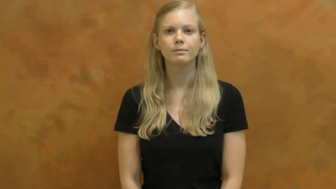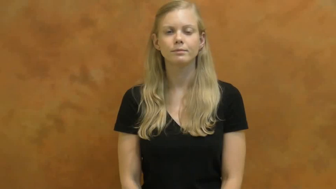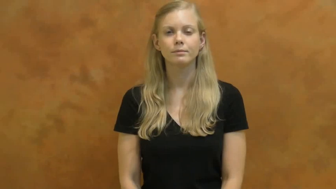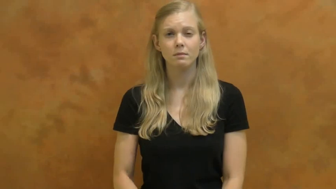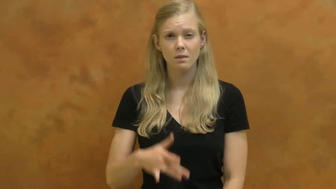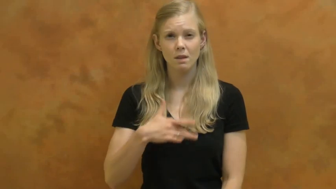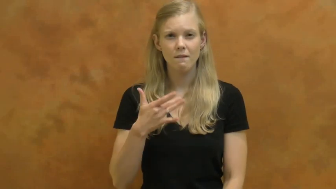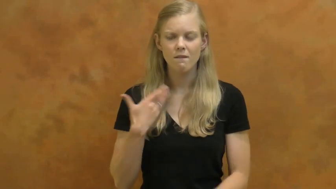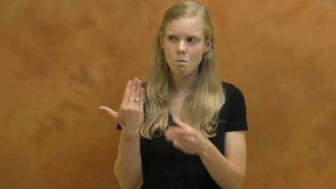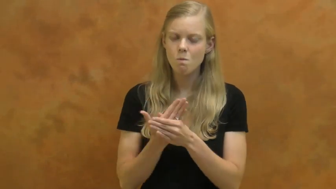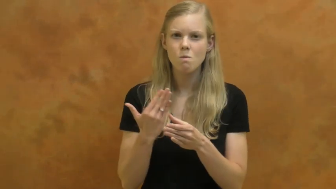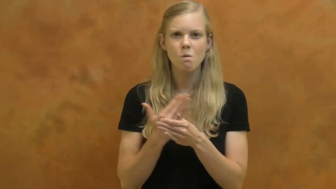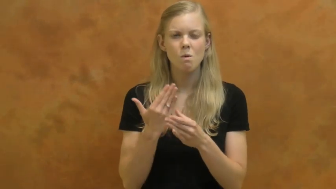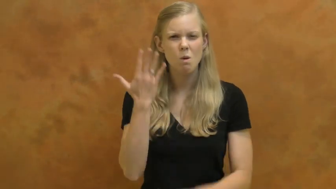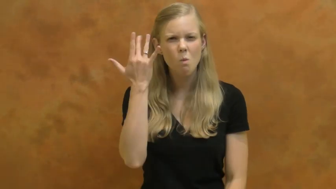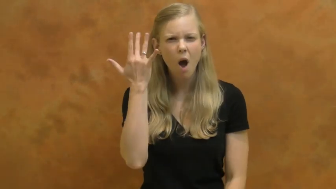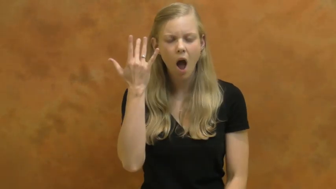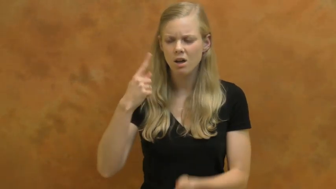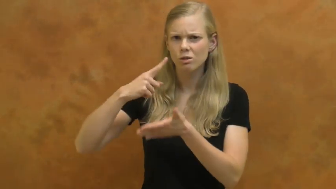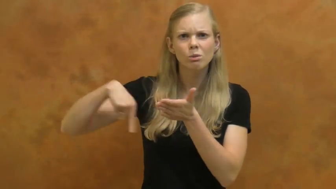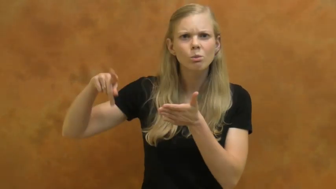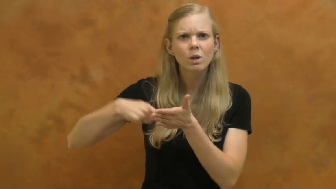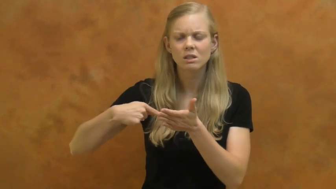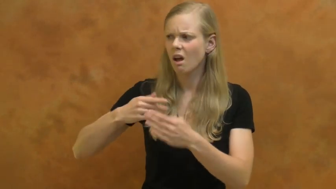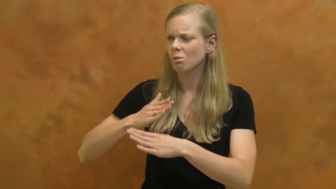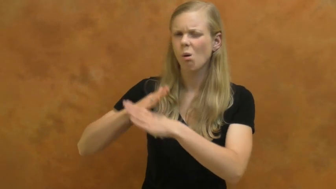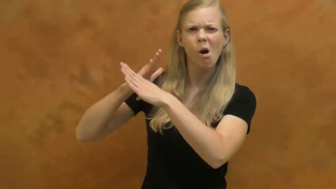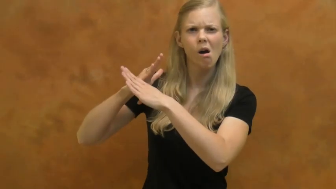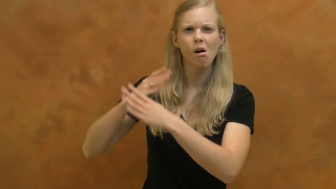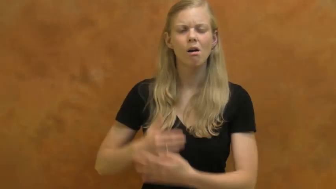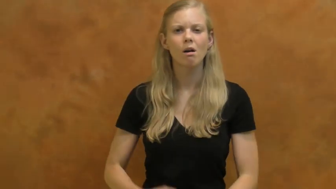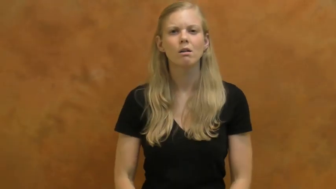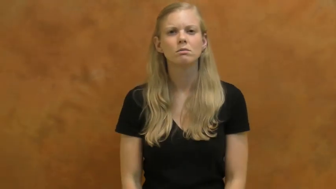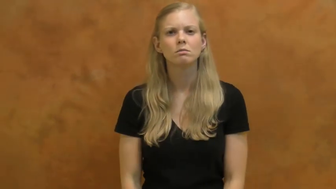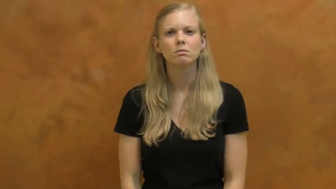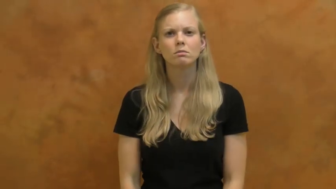frustration